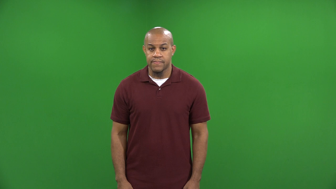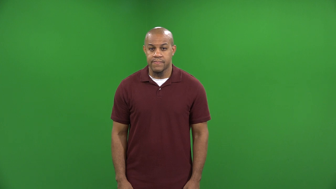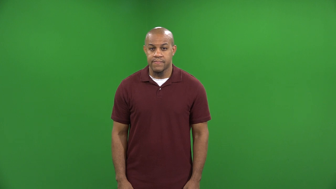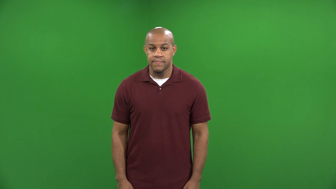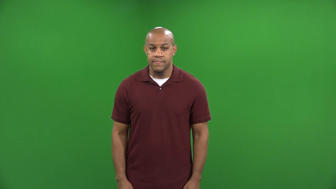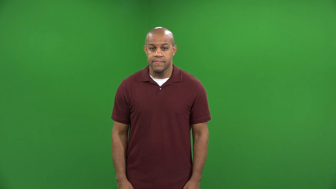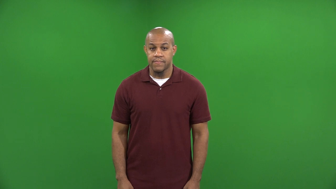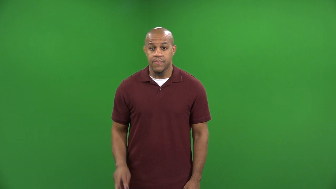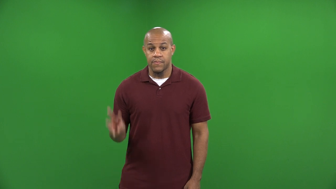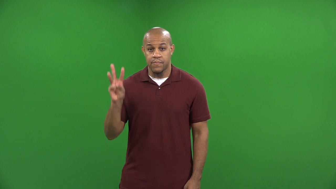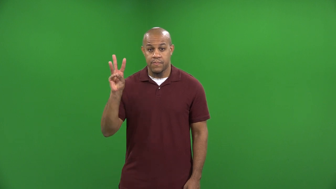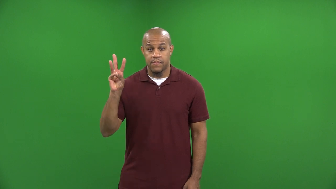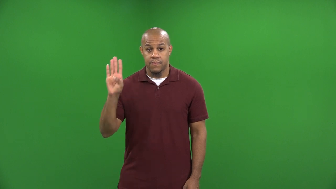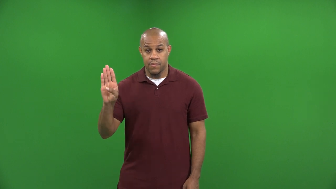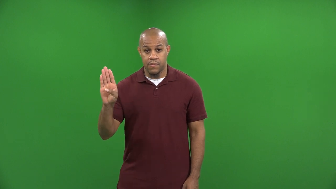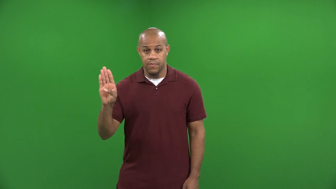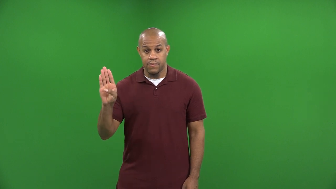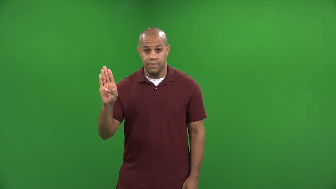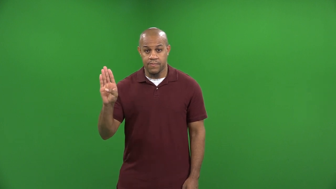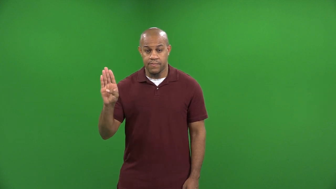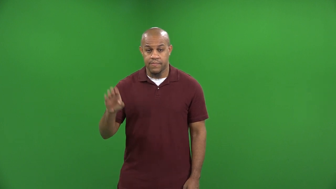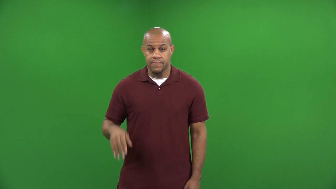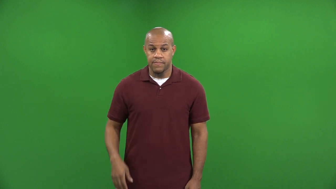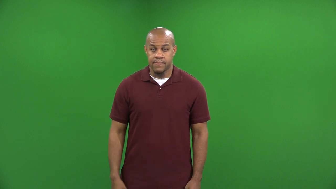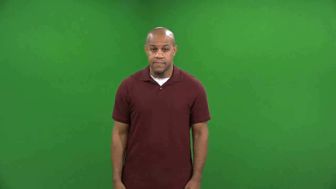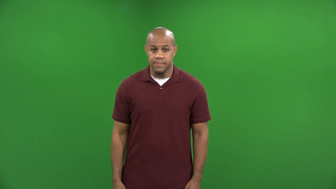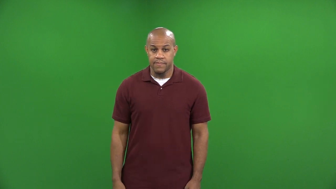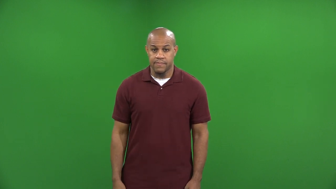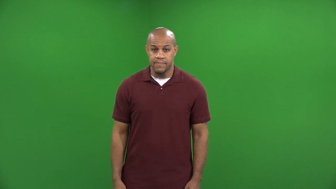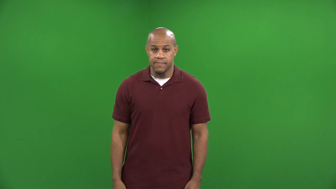Wishbone